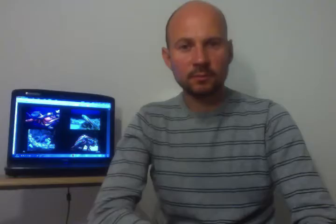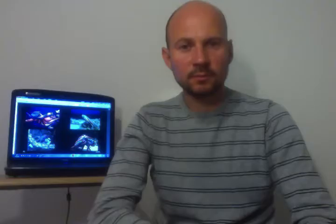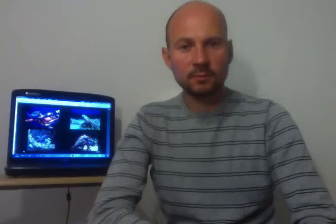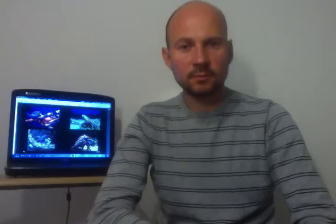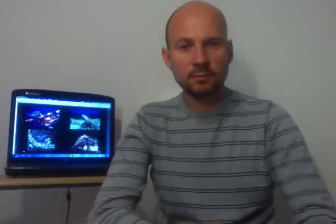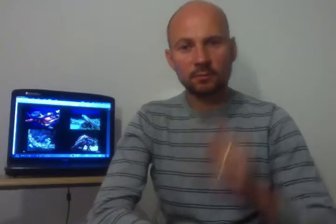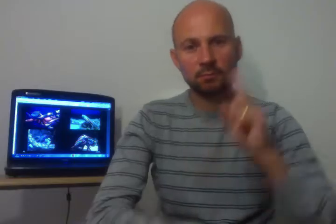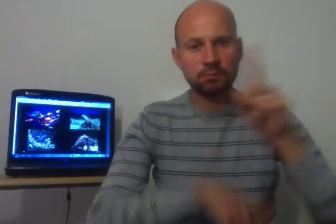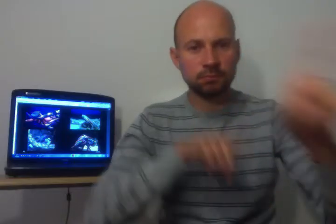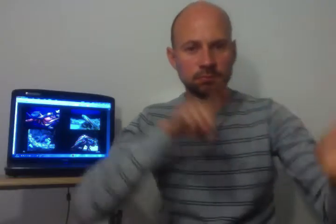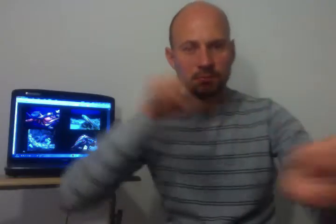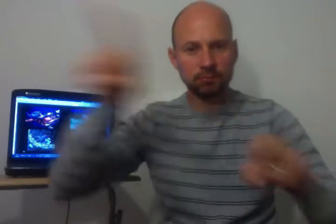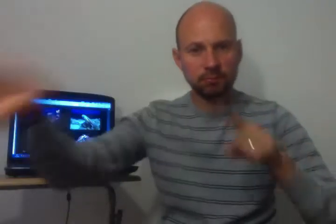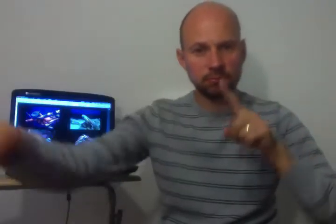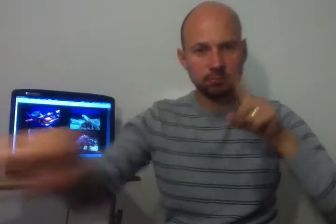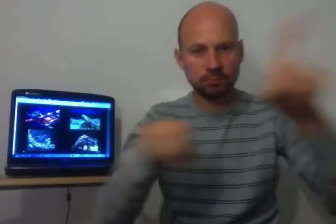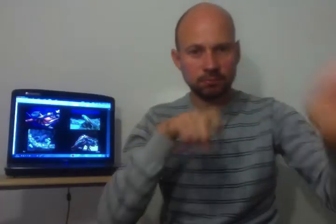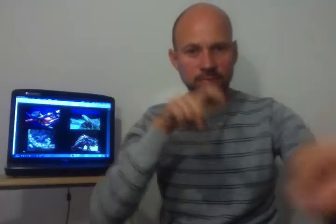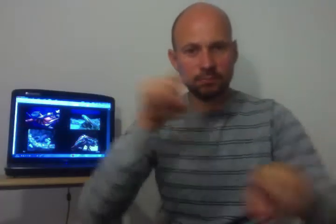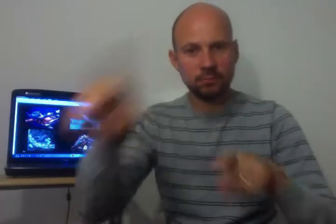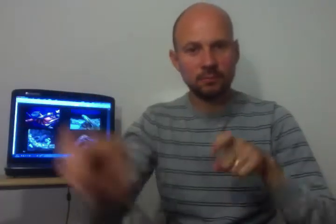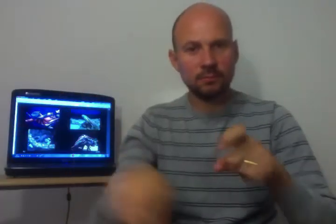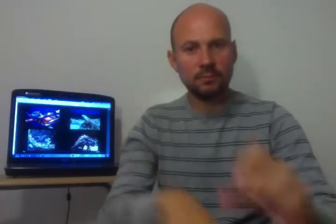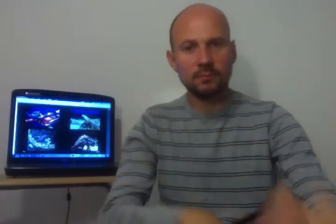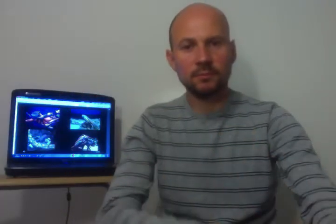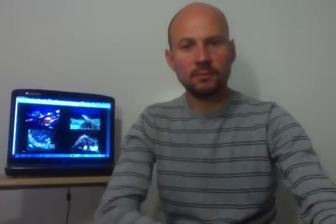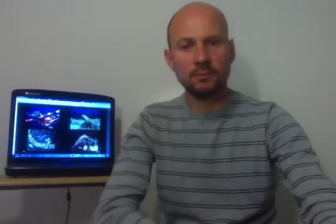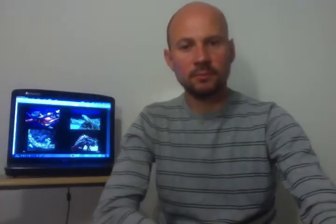octopus